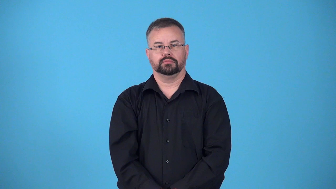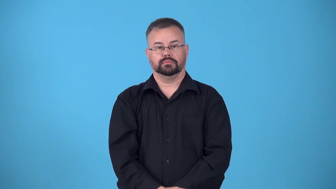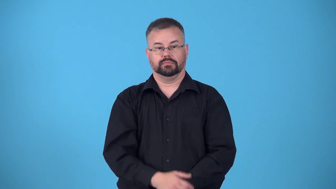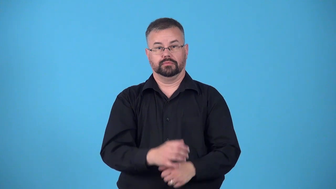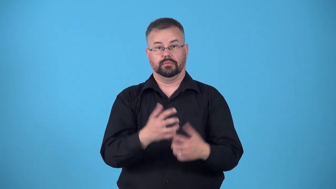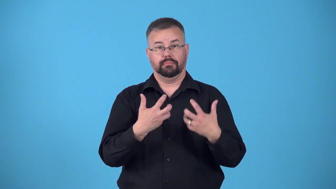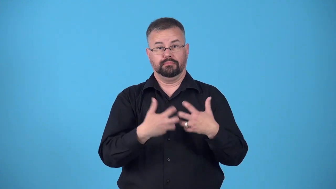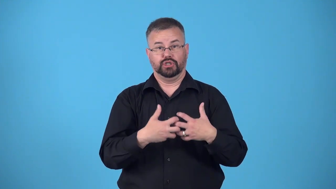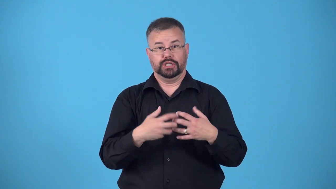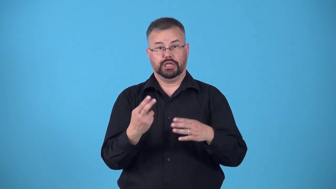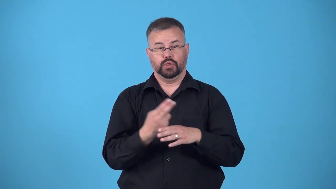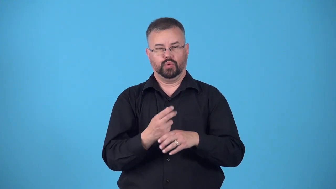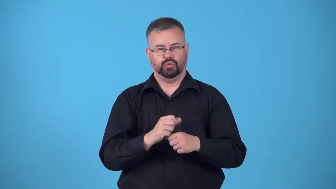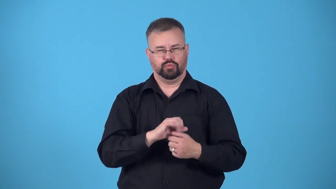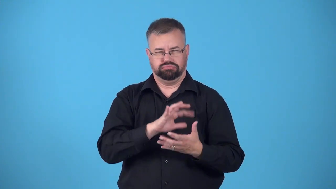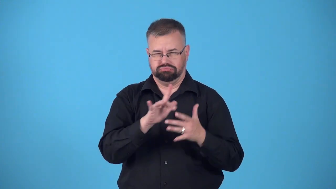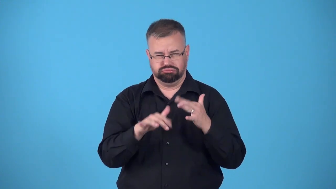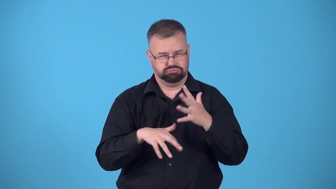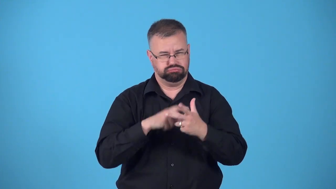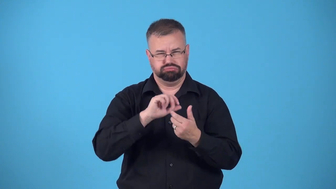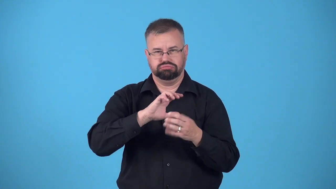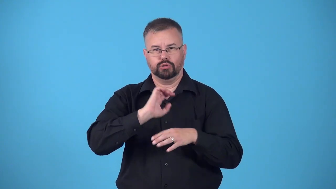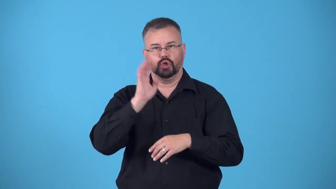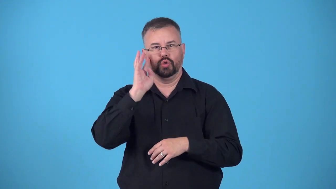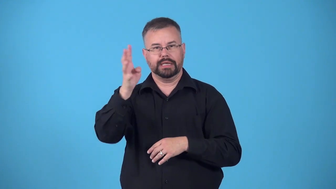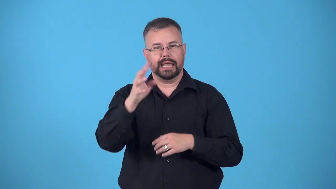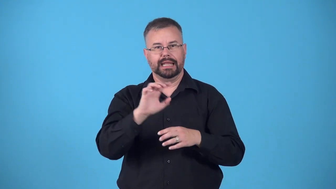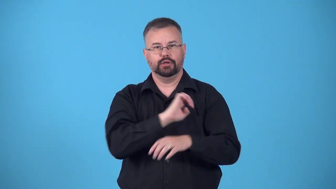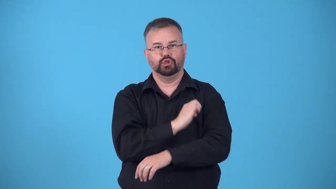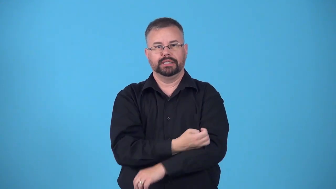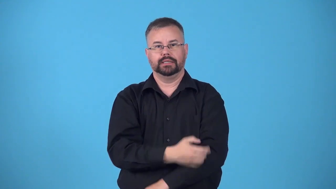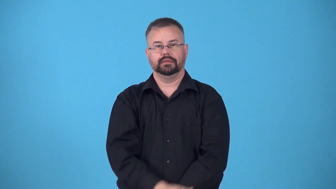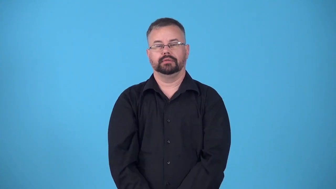reactor